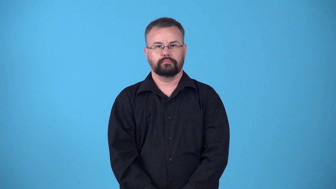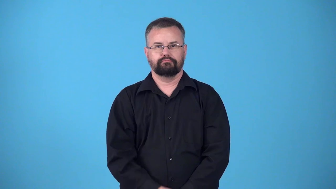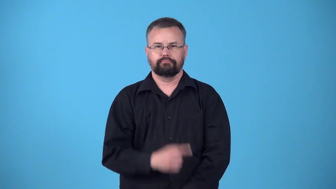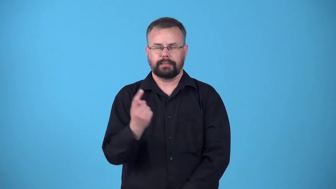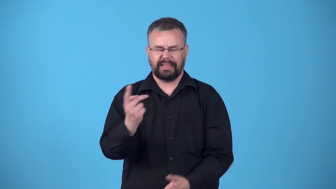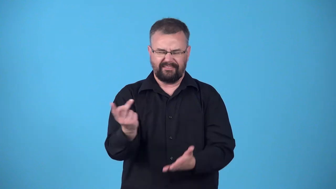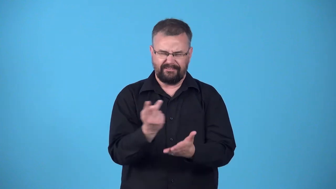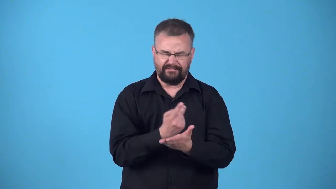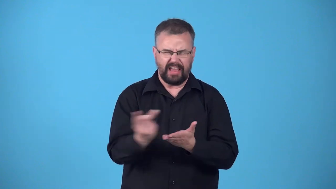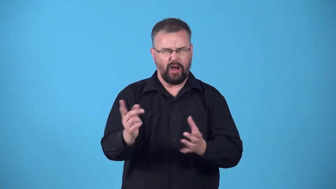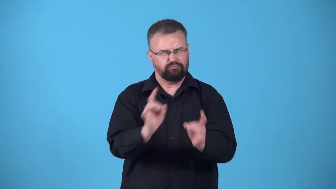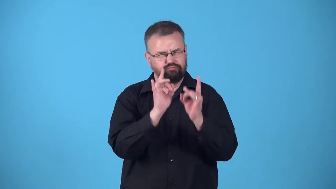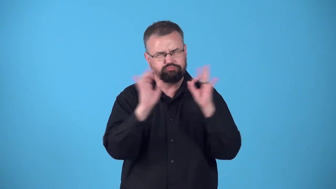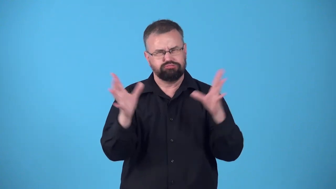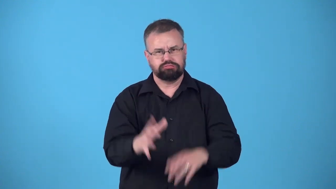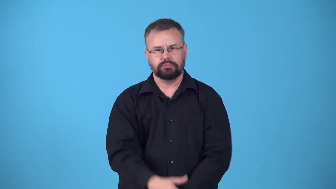go down like a lead balloon